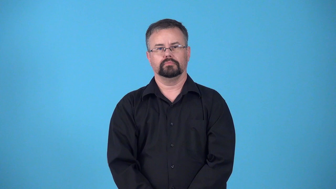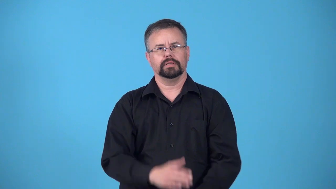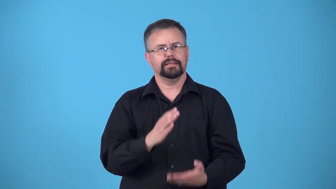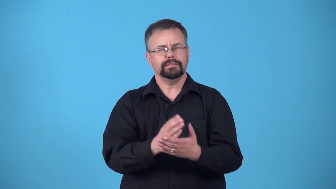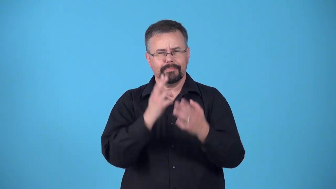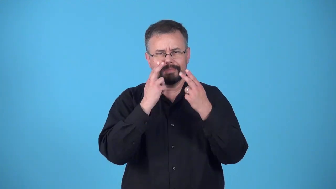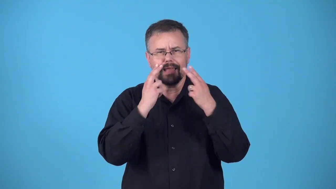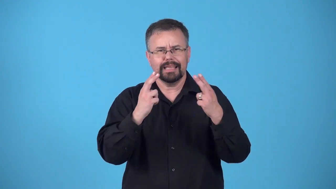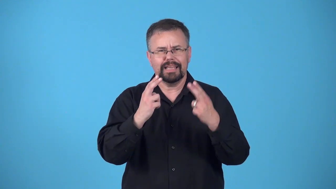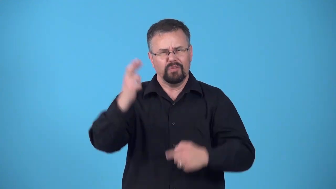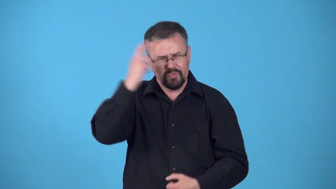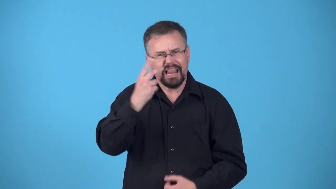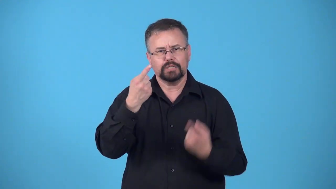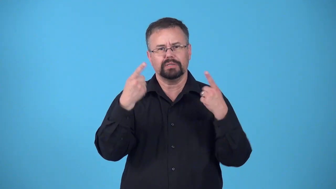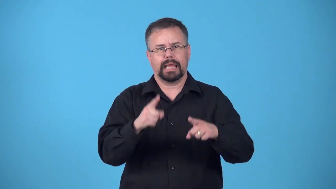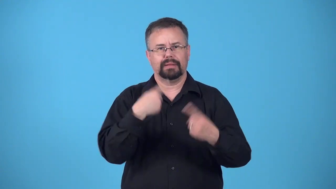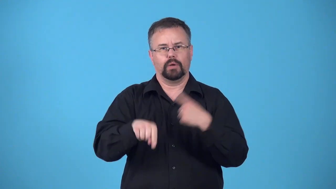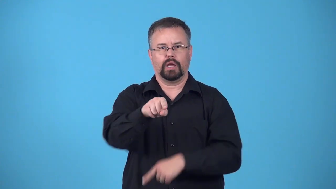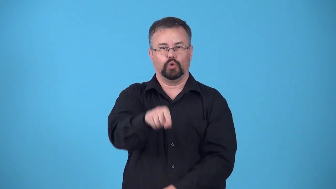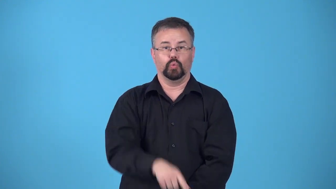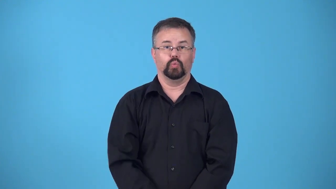wake up and smell the coffee